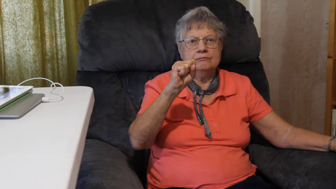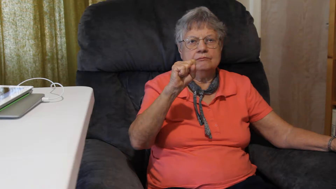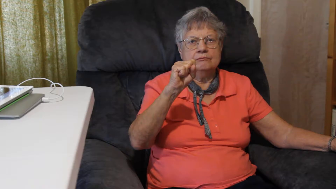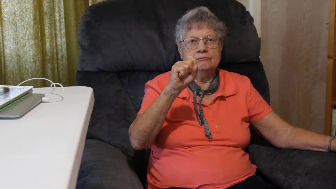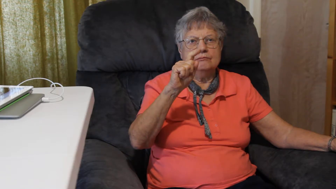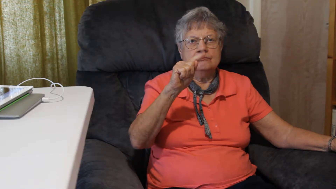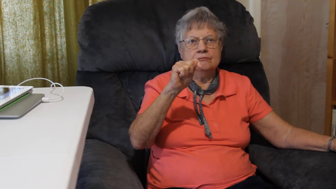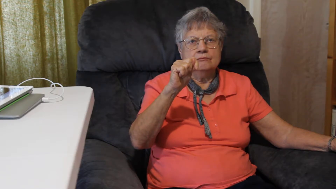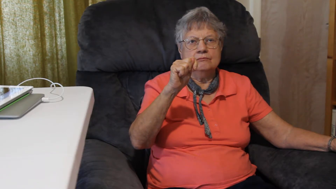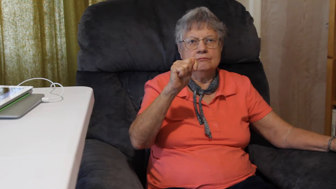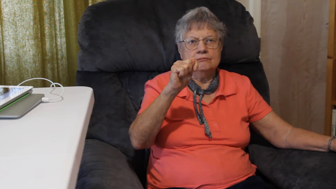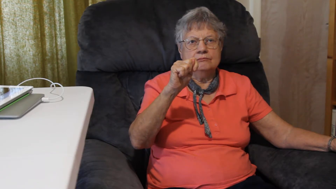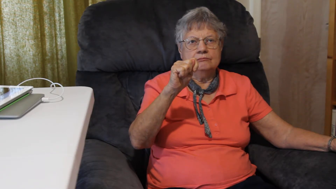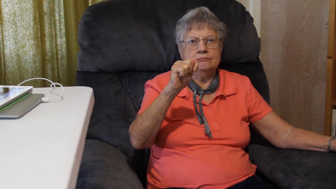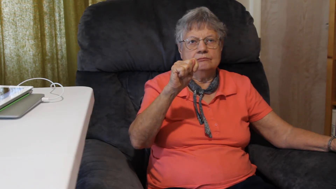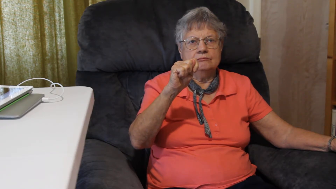lettert